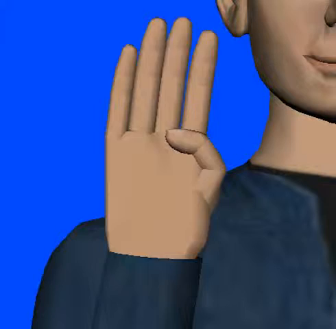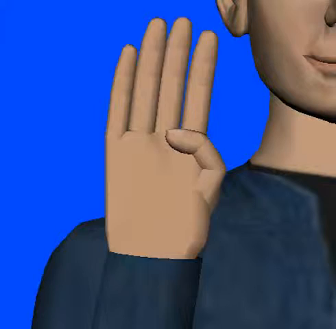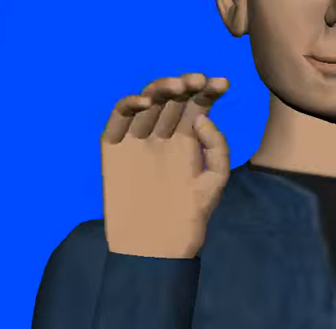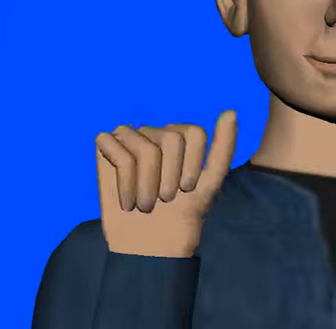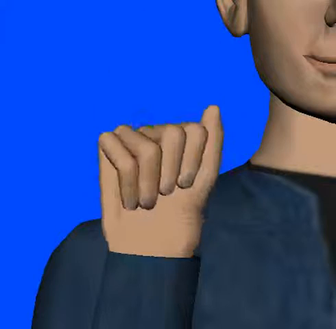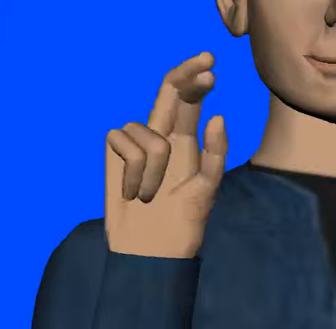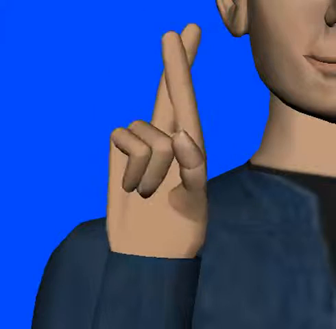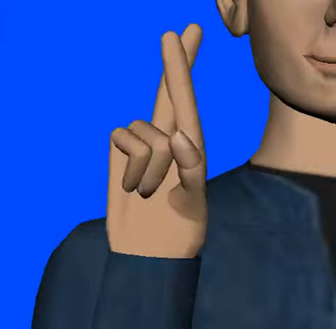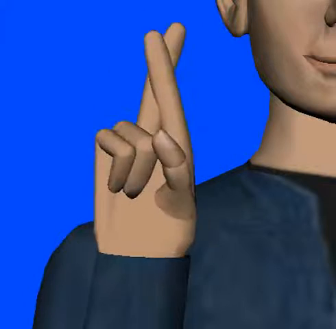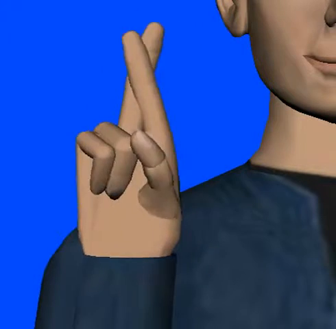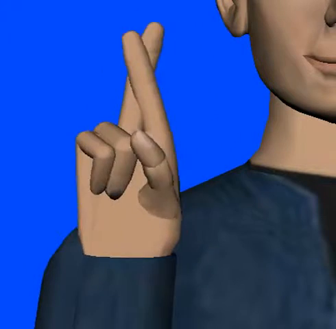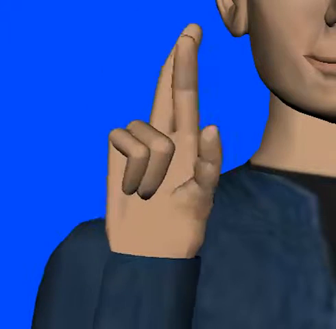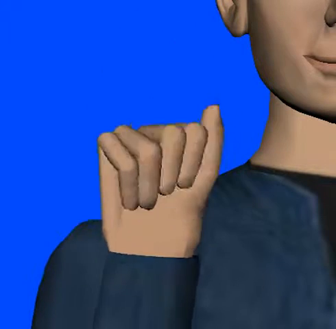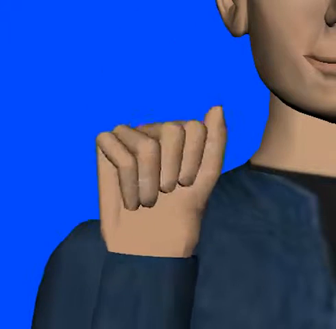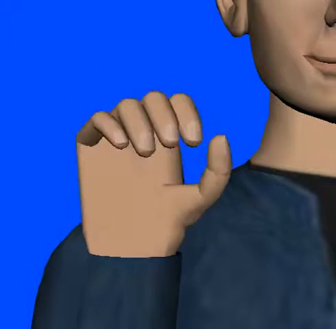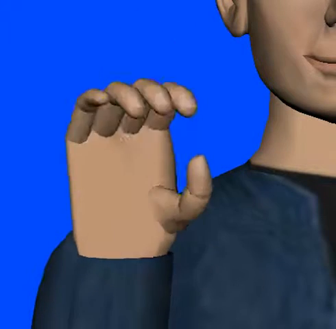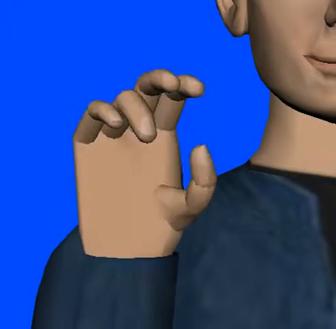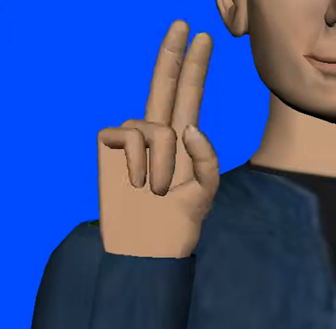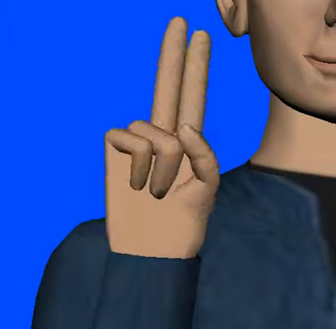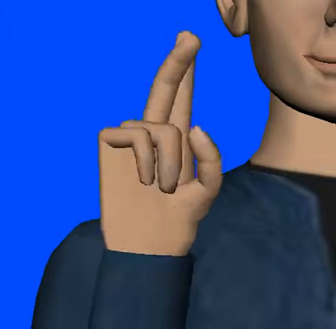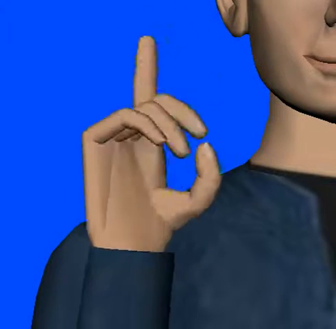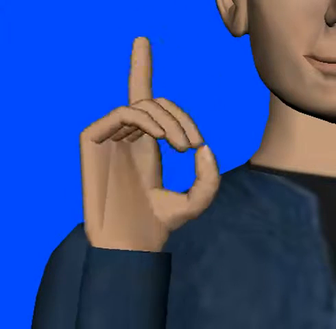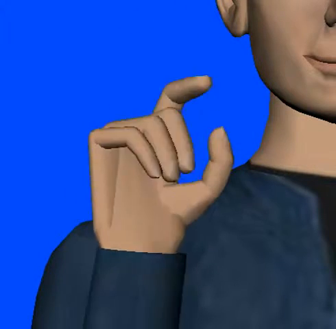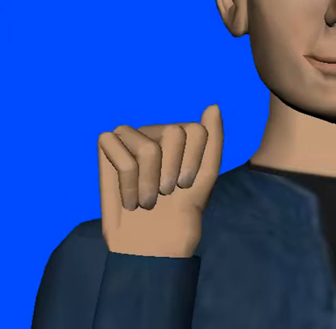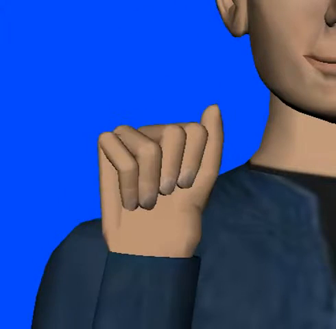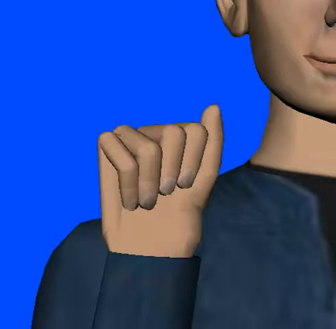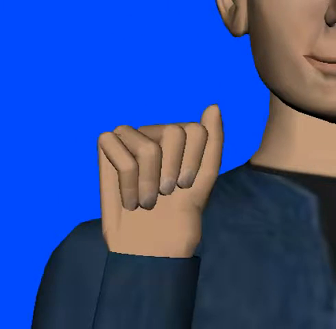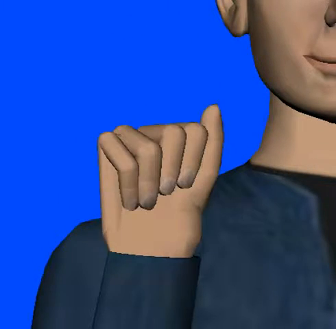barracuda